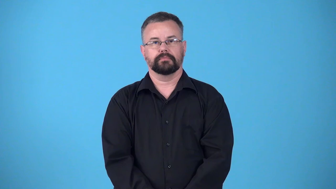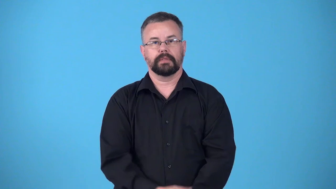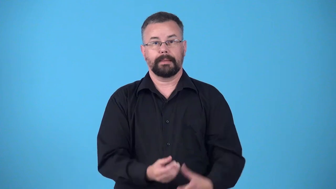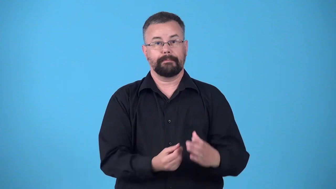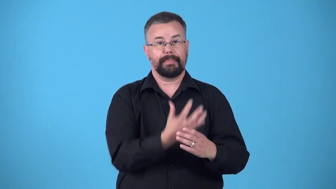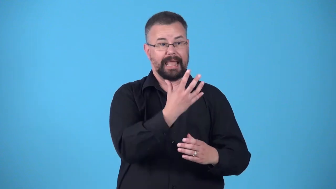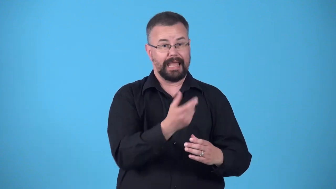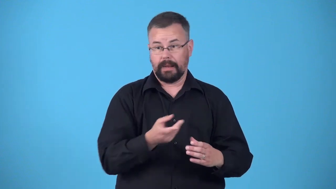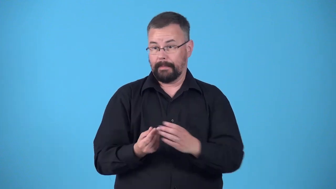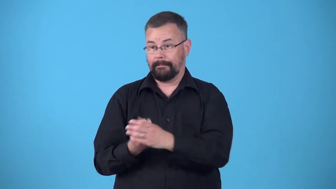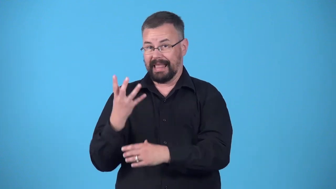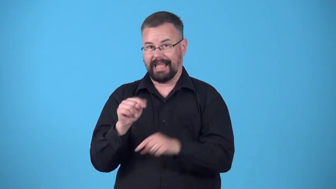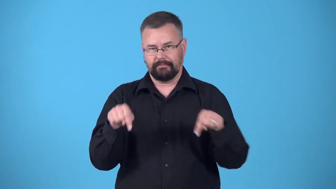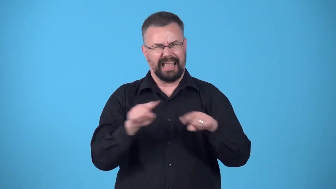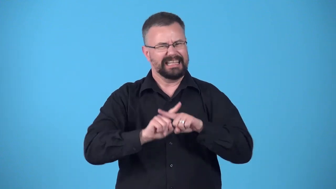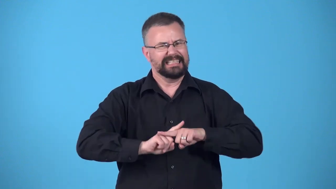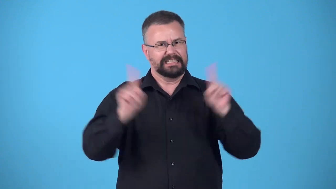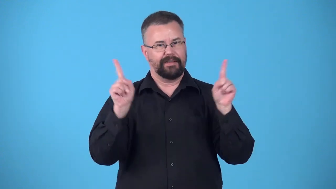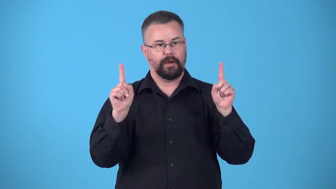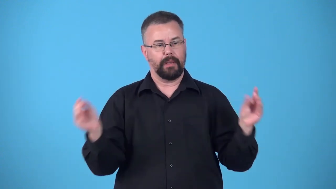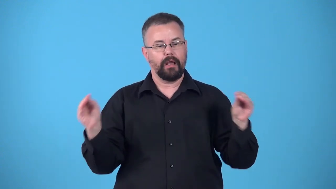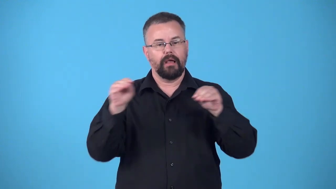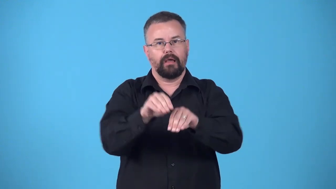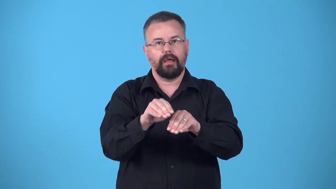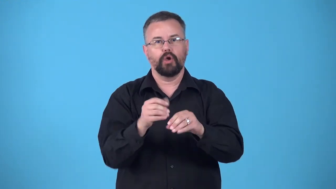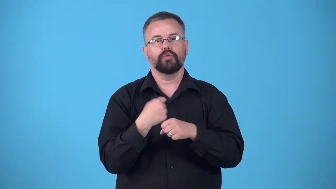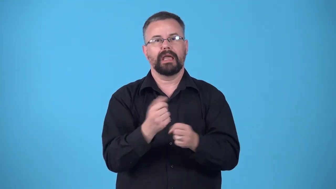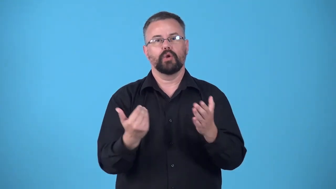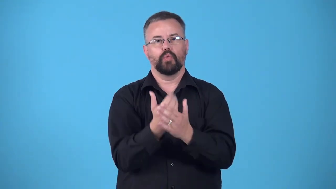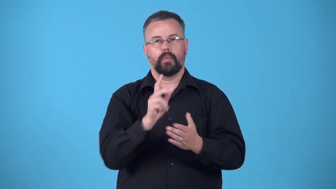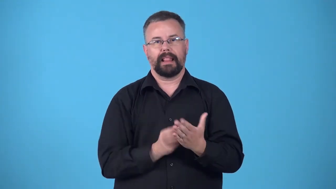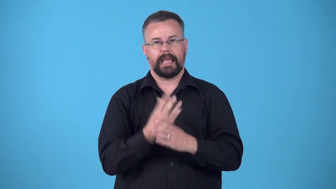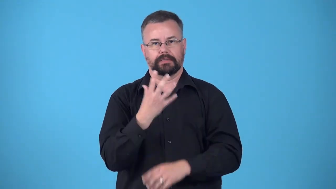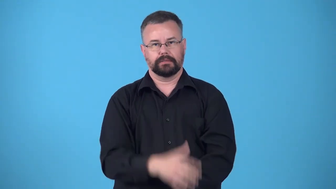cross fertilize,cross pollinate